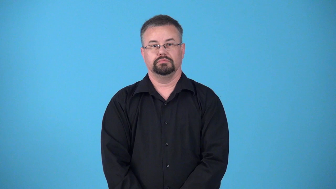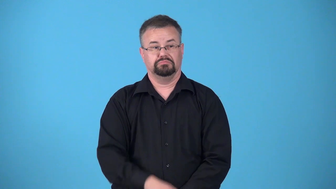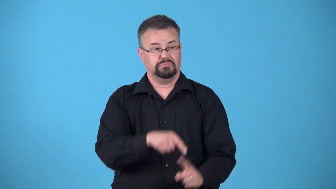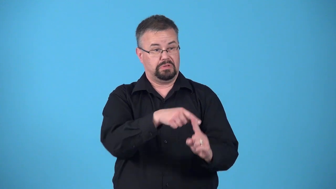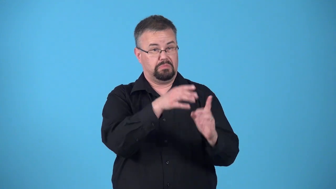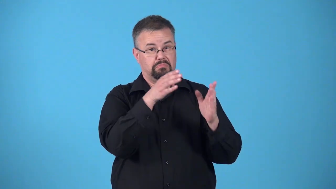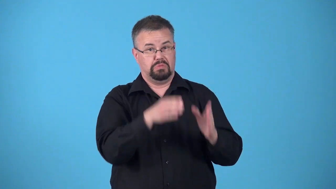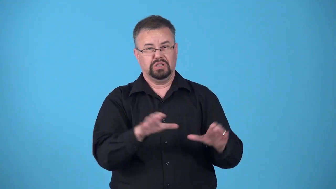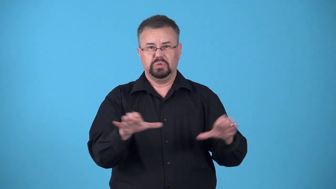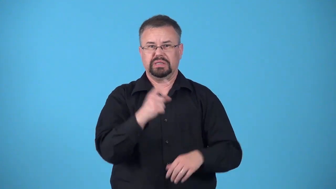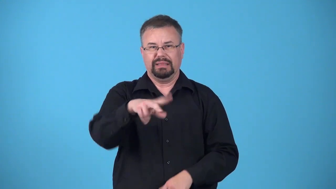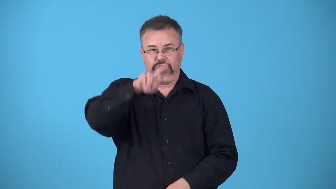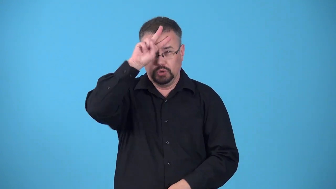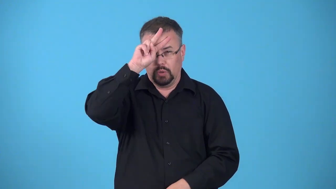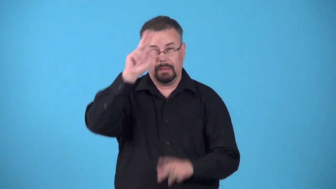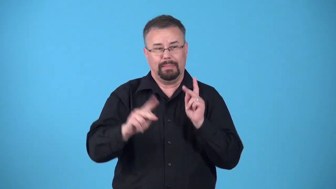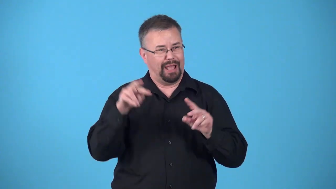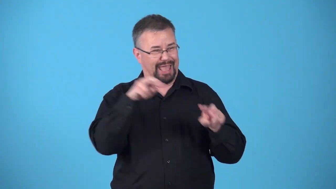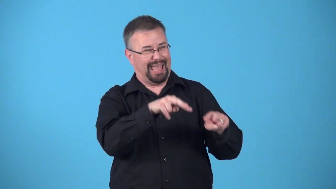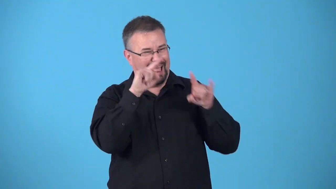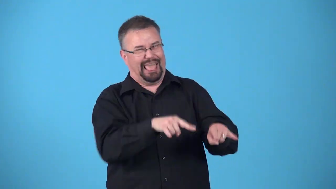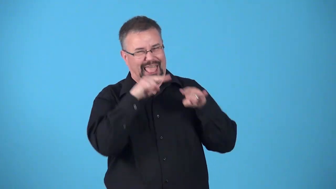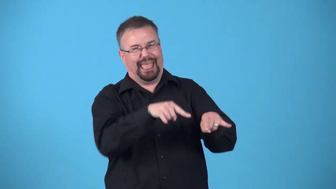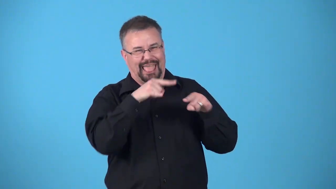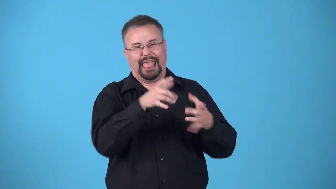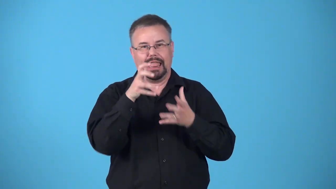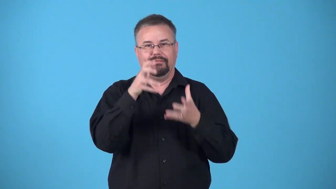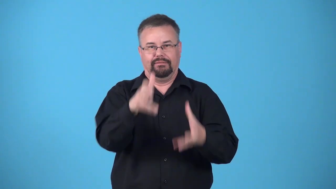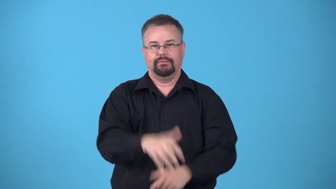laughing stock